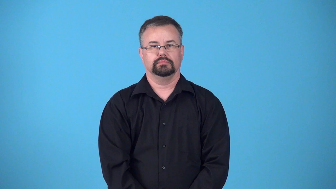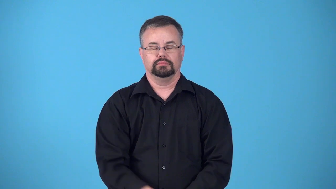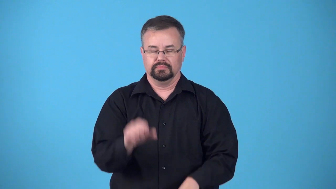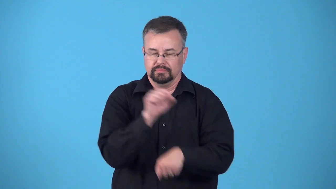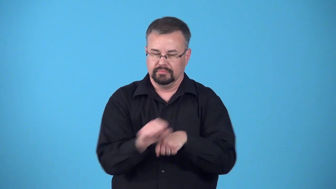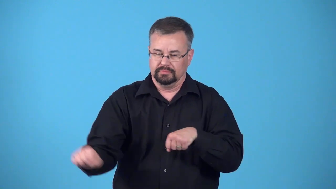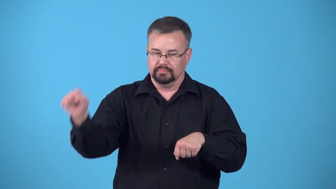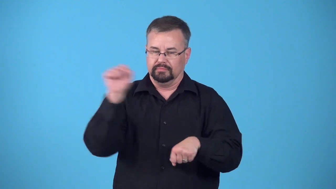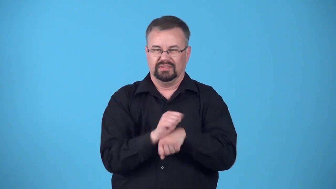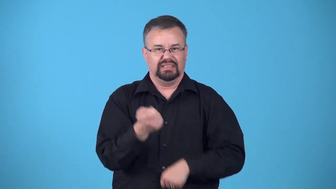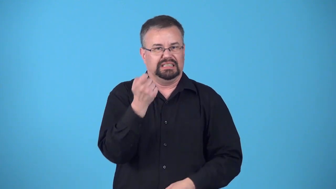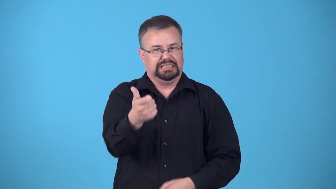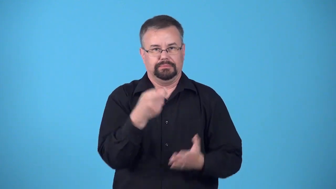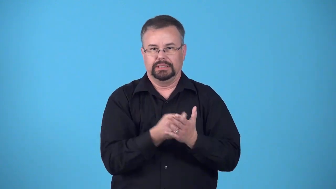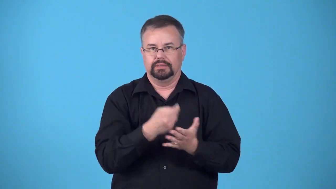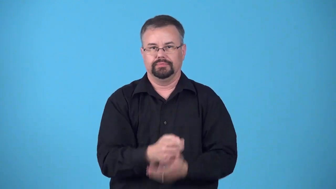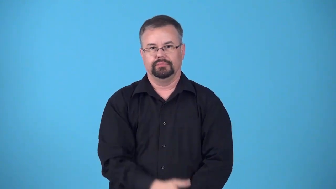polishing peanuts